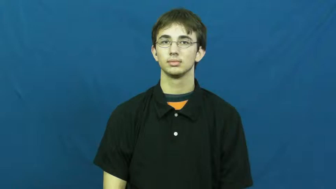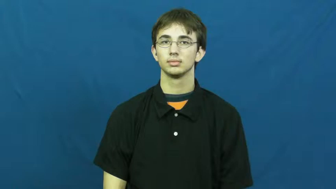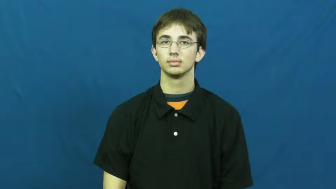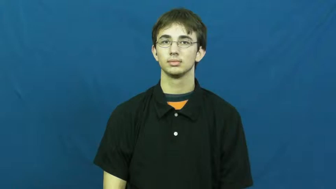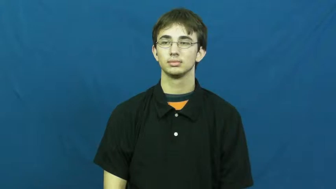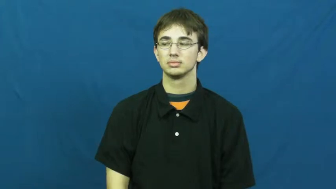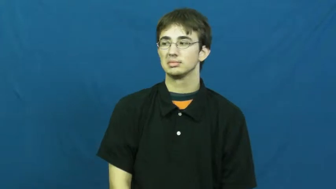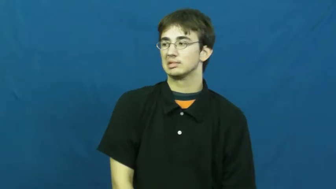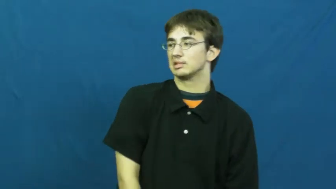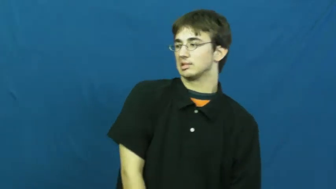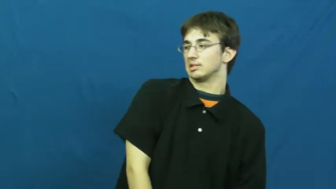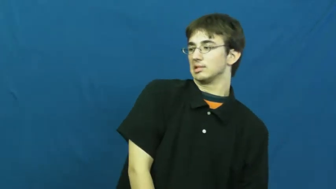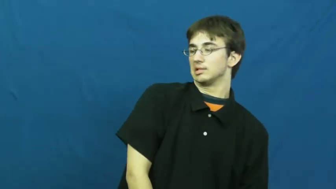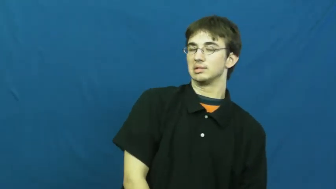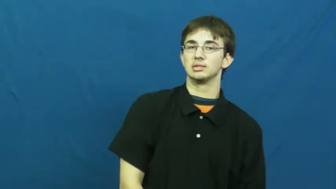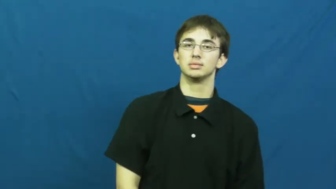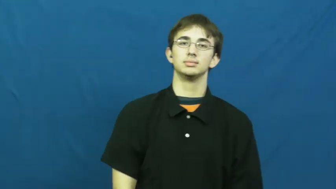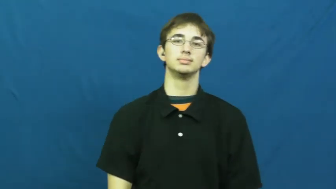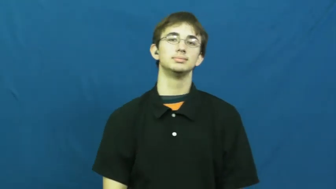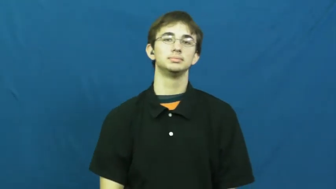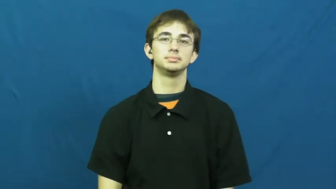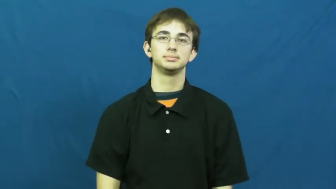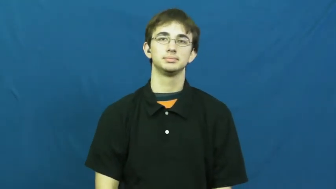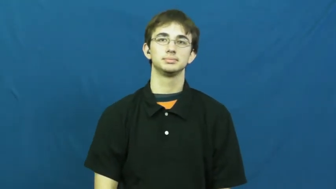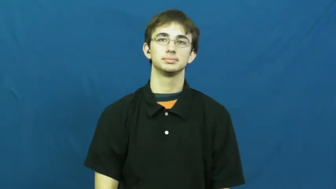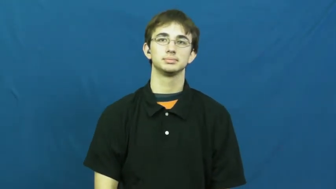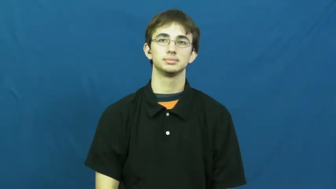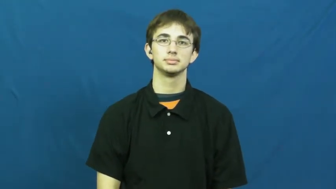cringe